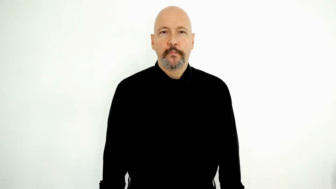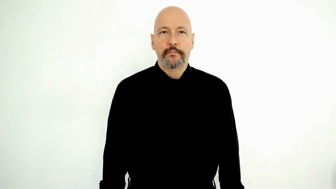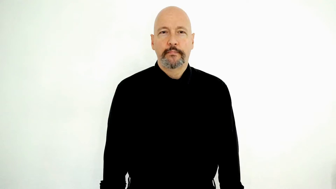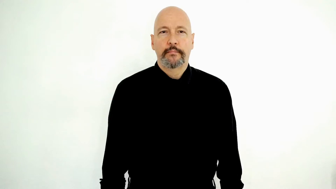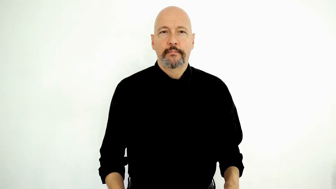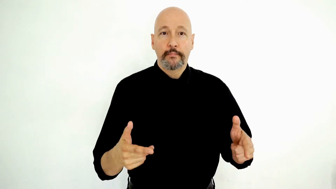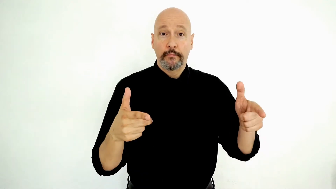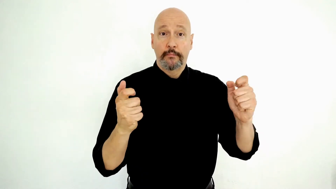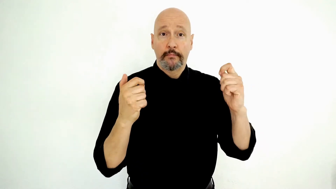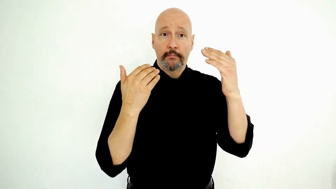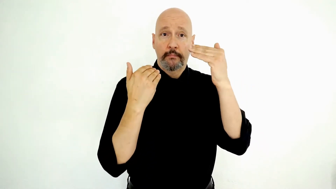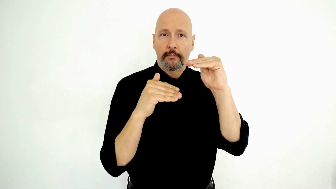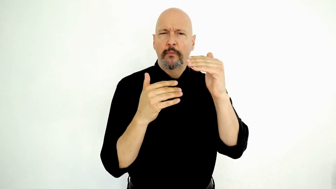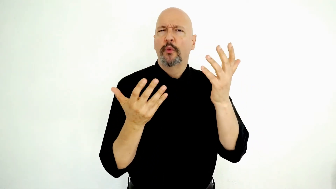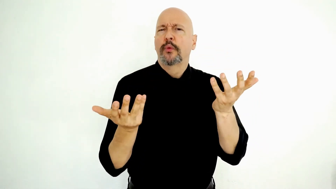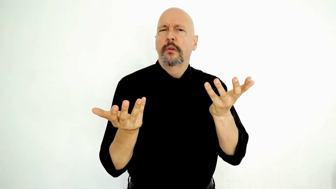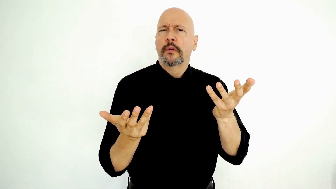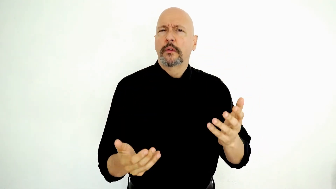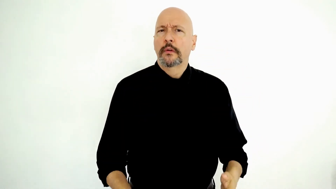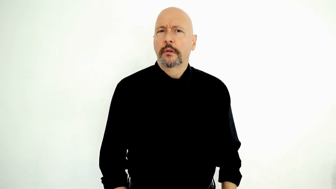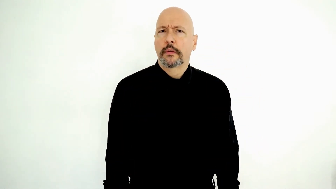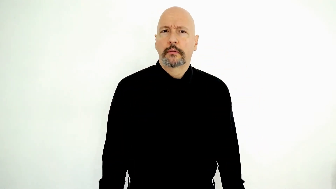SPEED LIMIT WHAT?